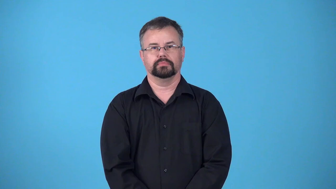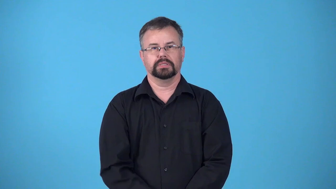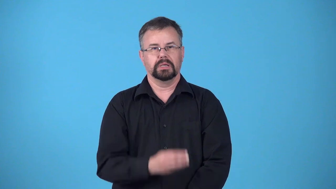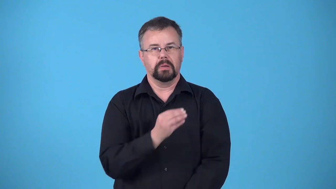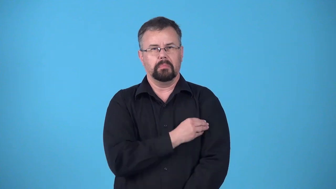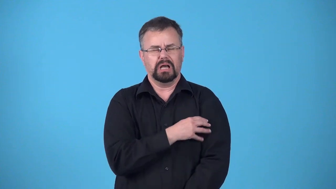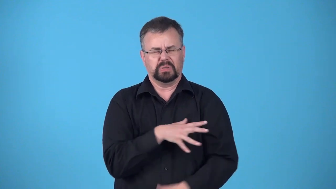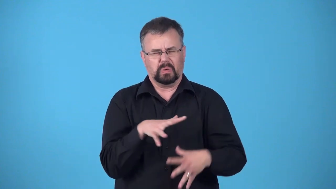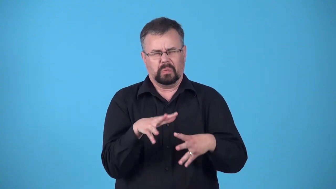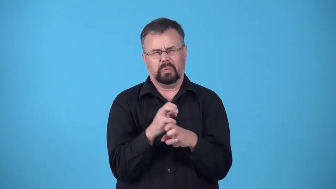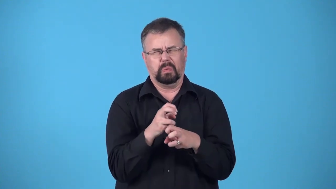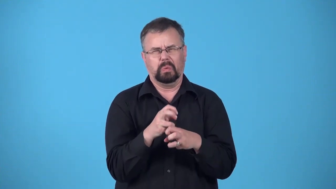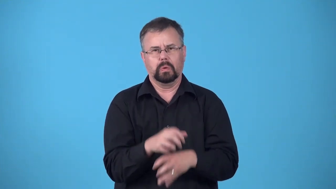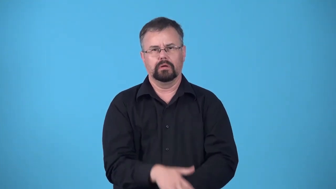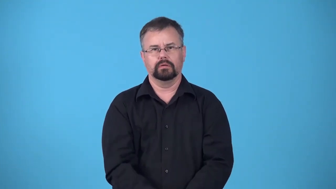contract